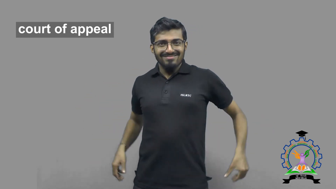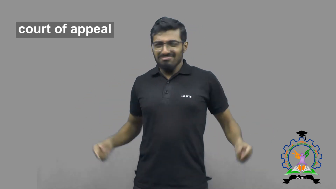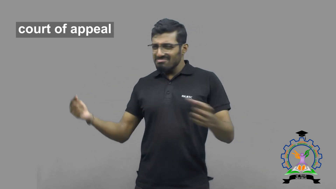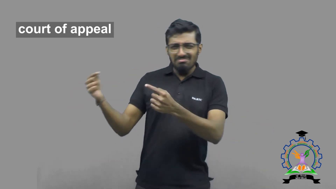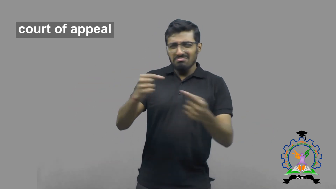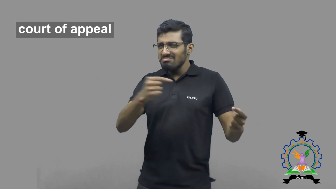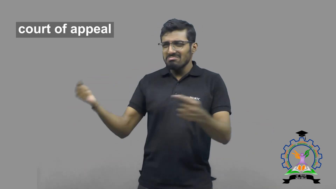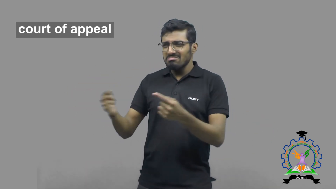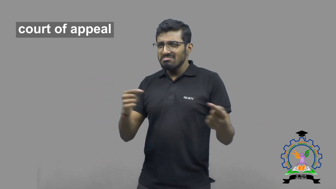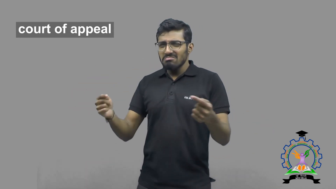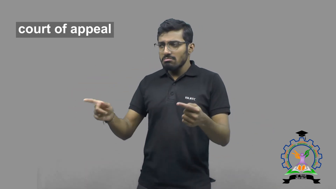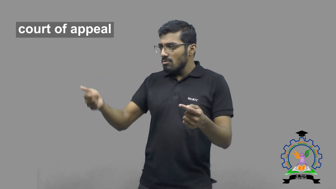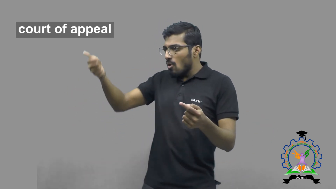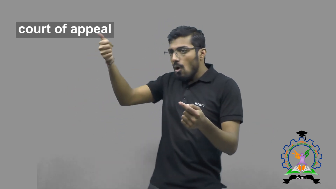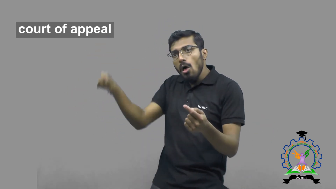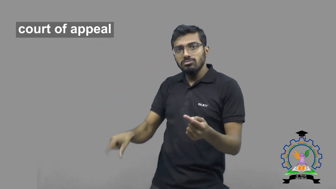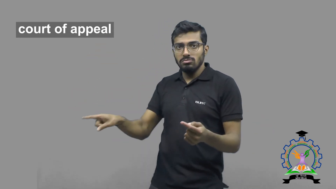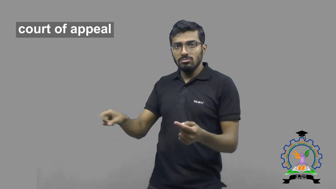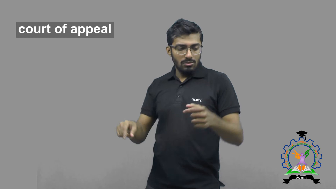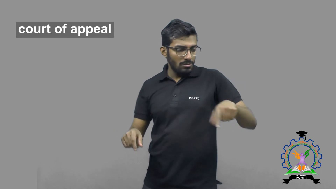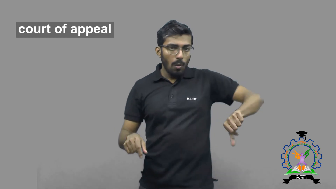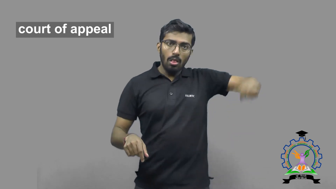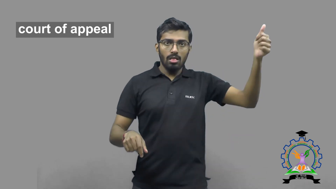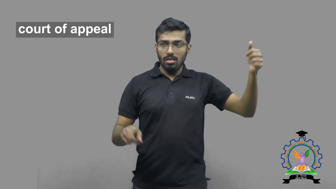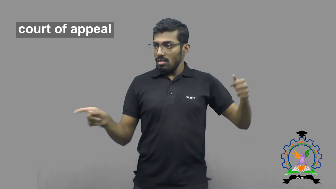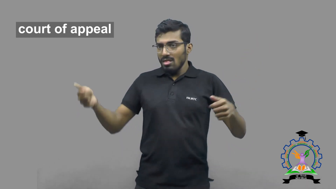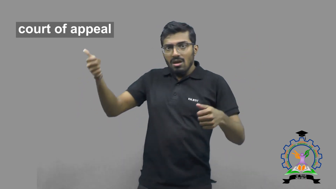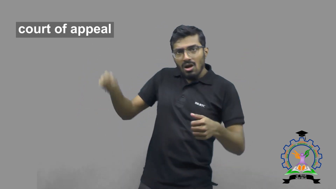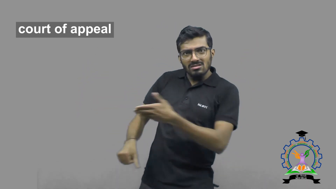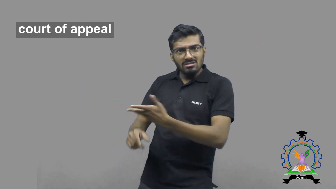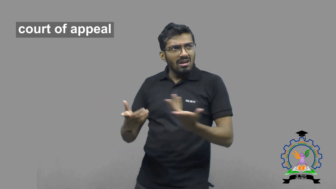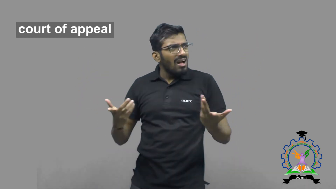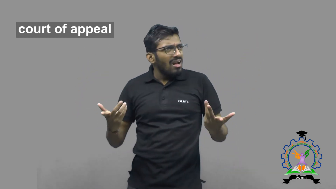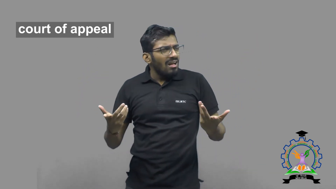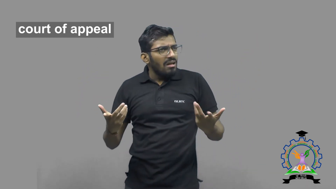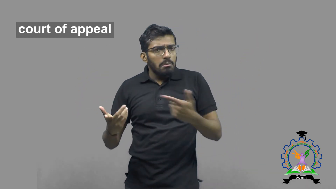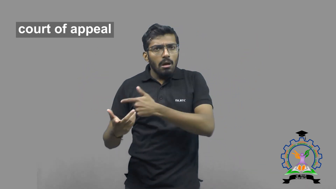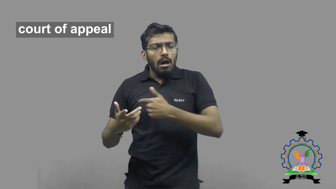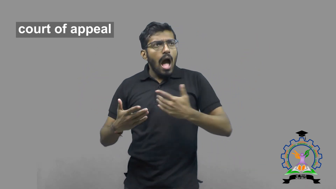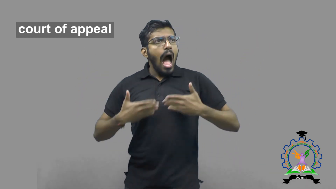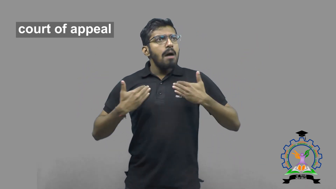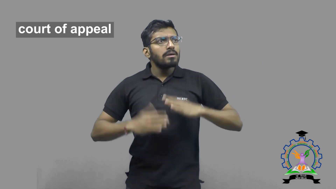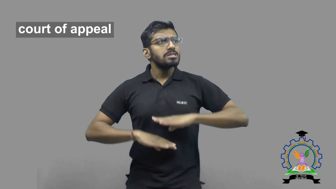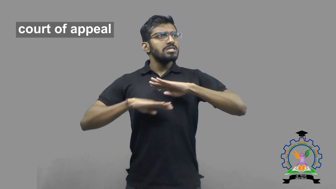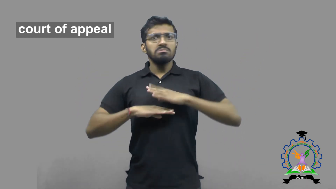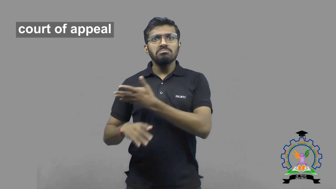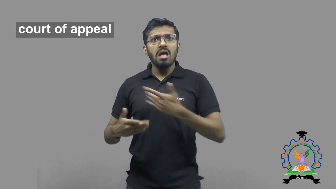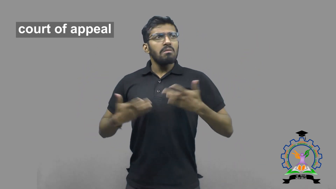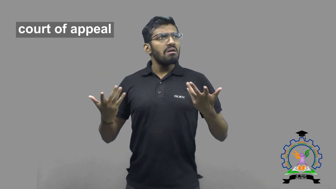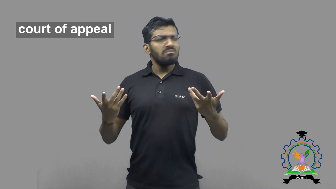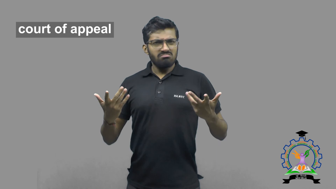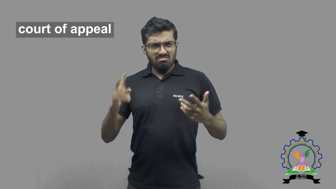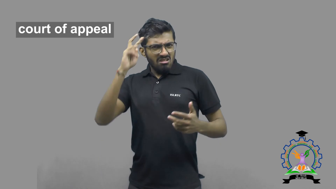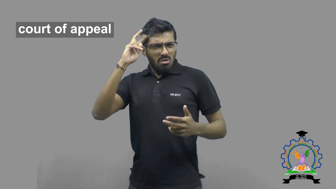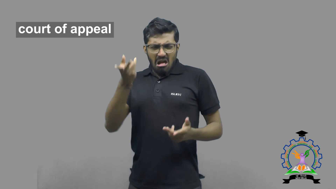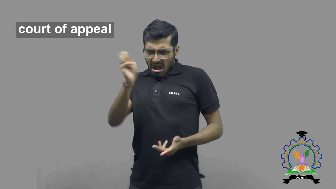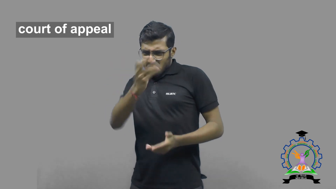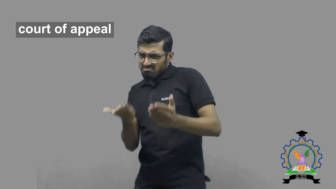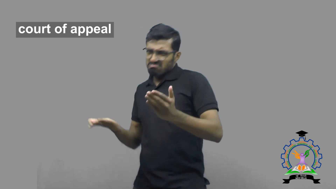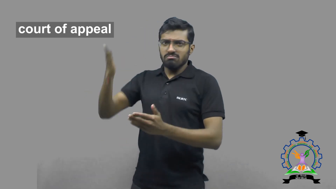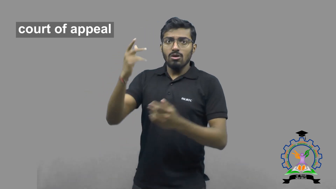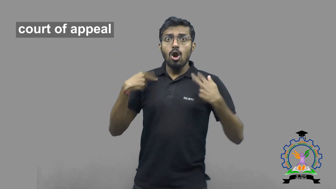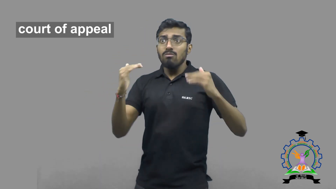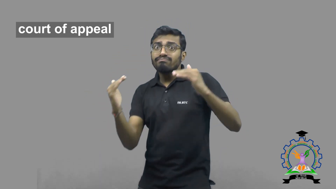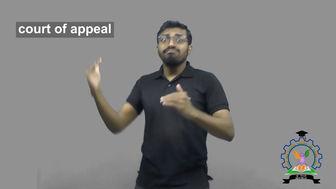Court of appeal